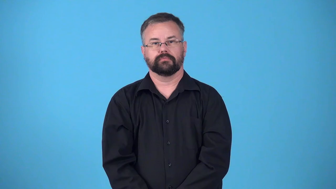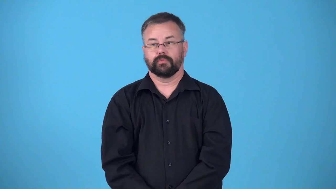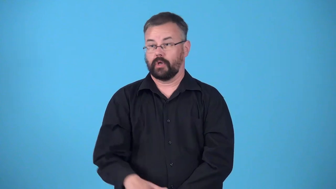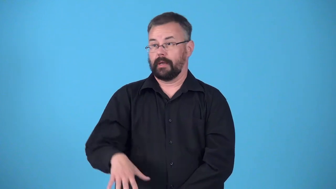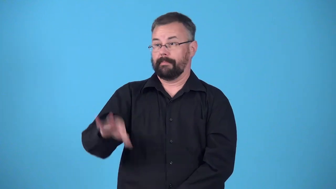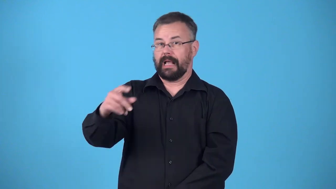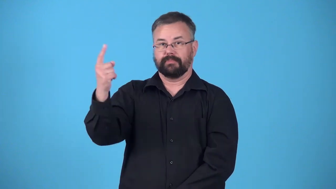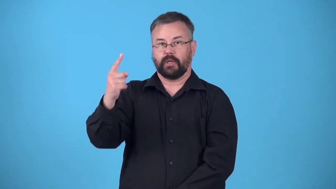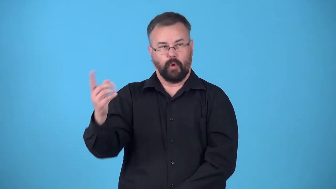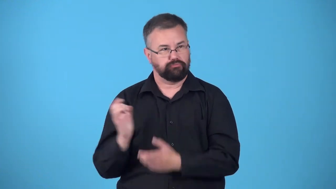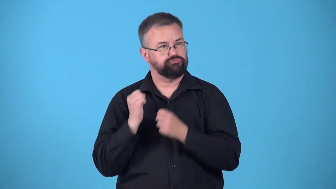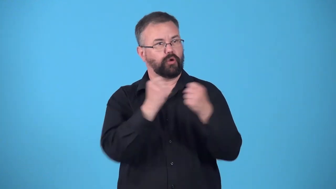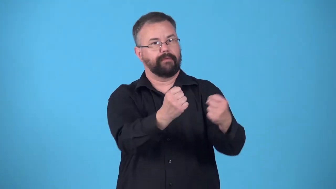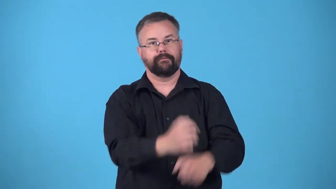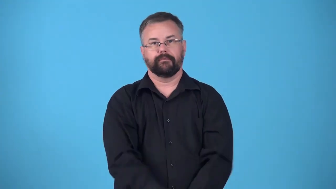call for,pick up